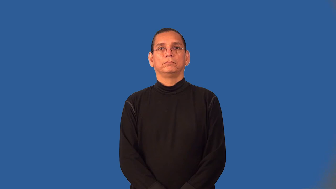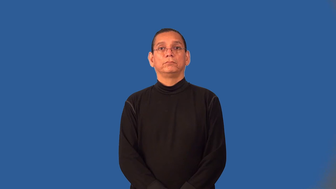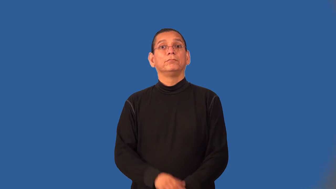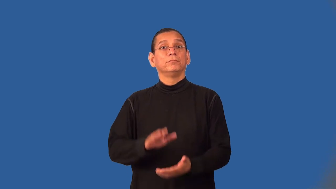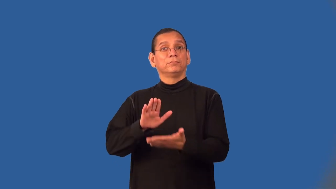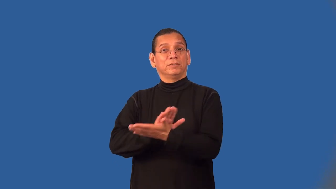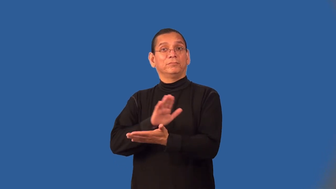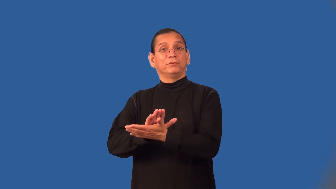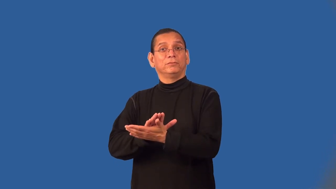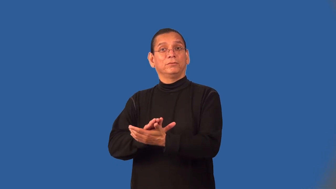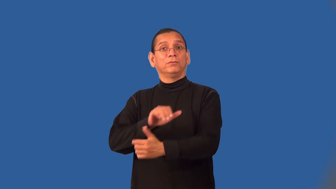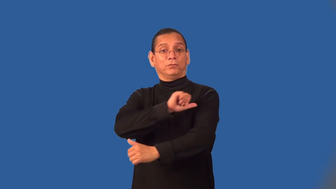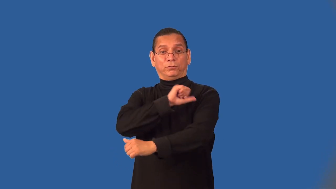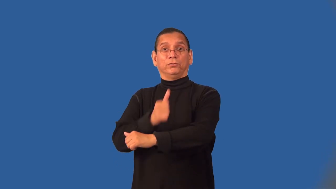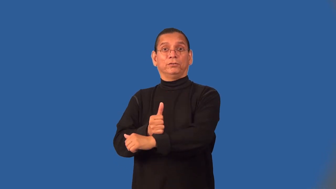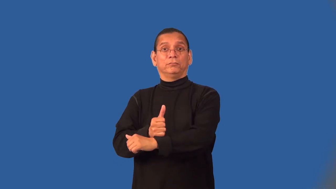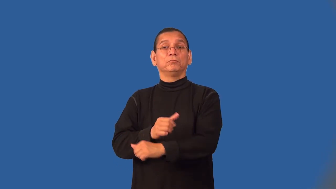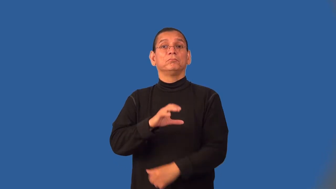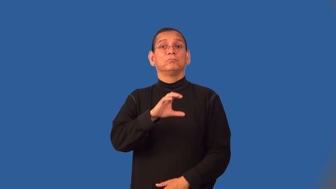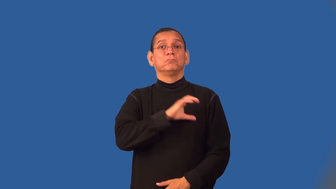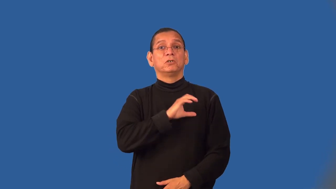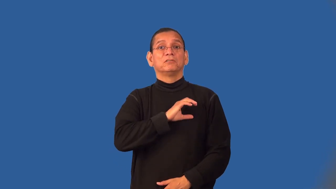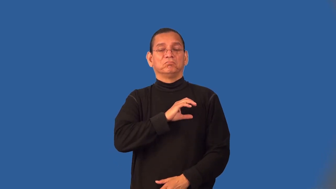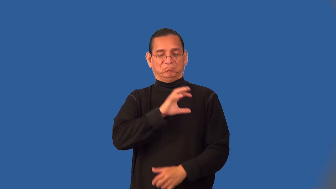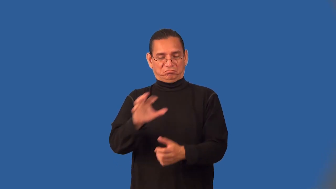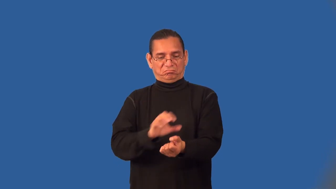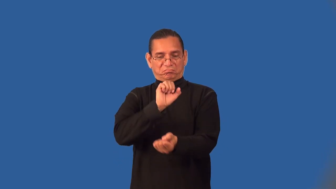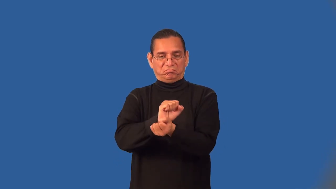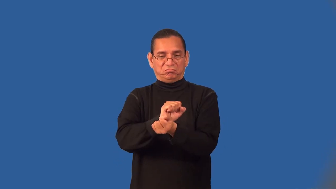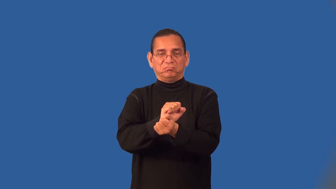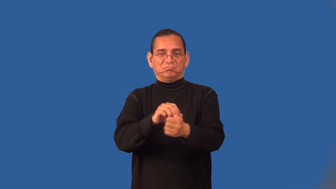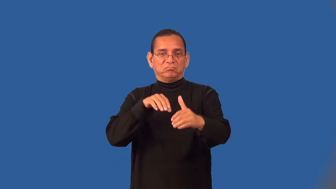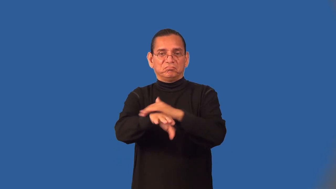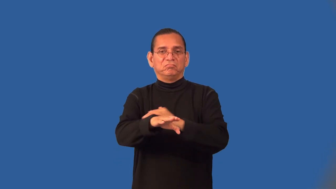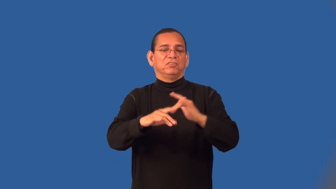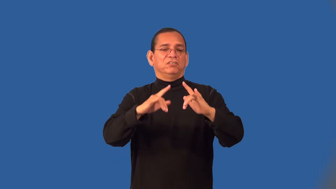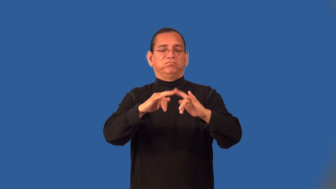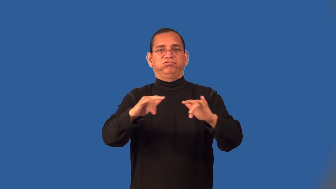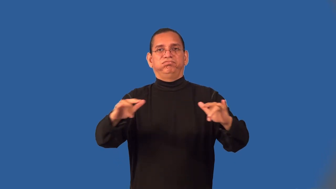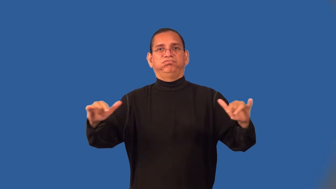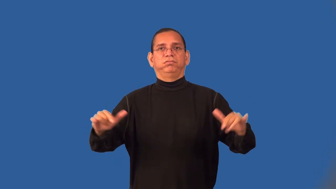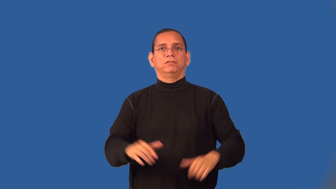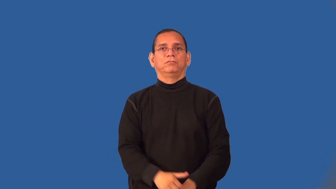warrant-arrest